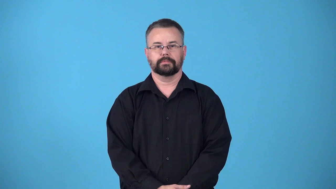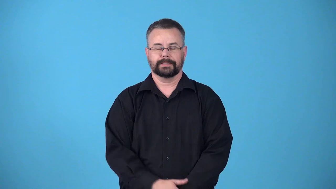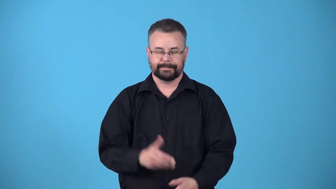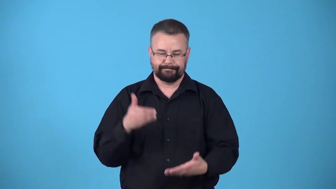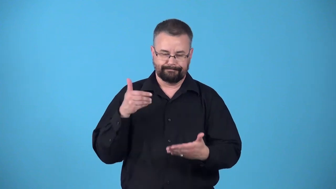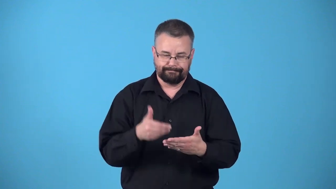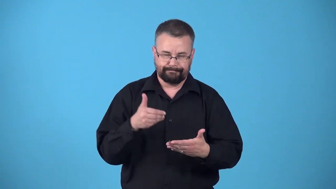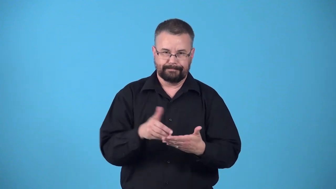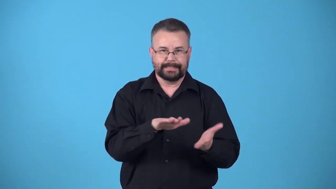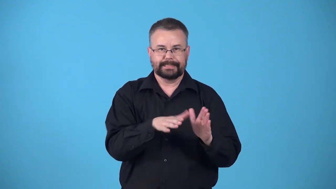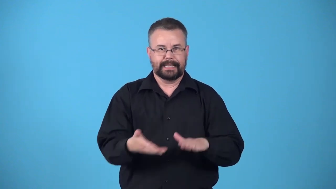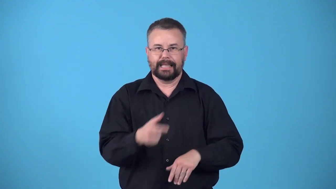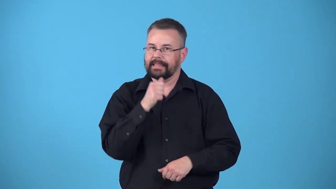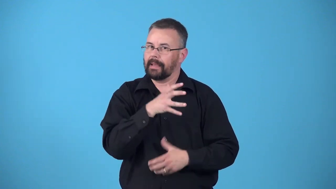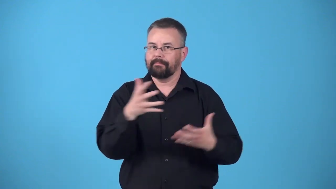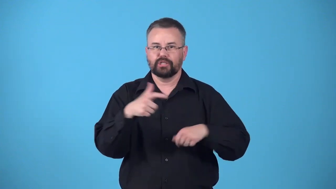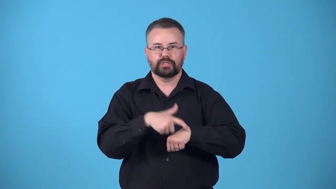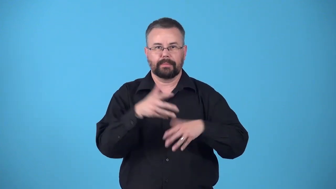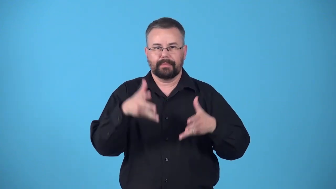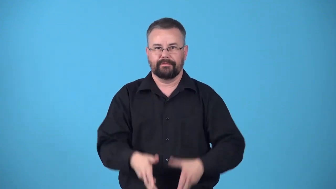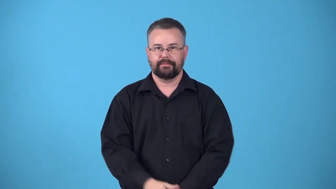circle the drain